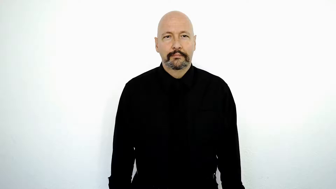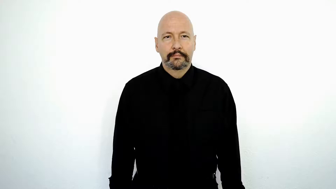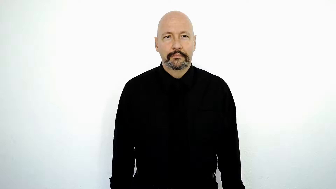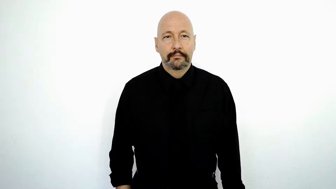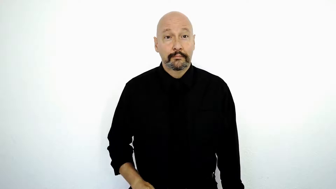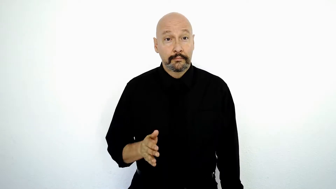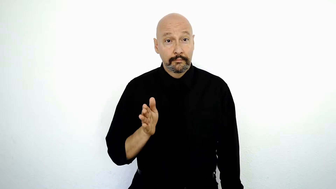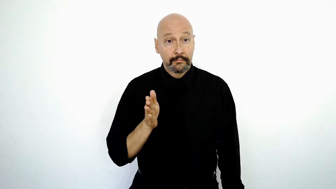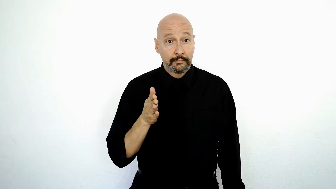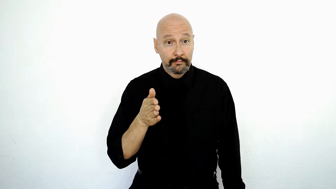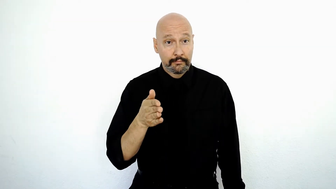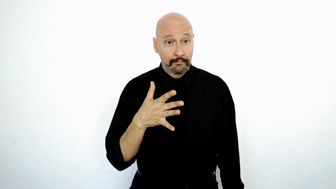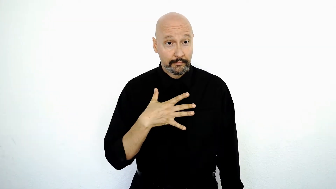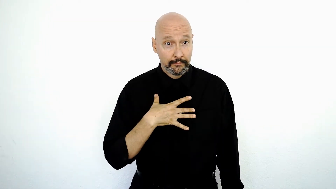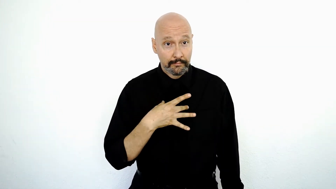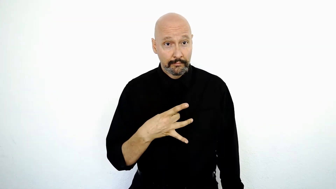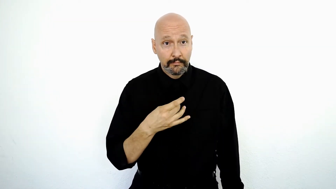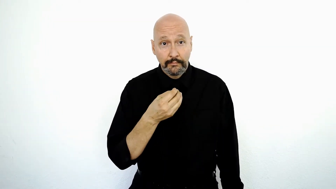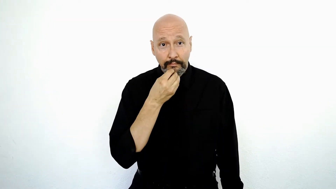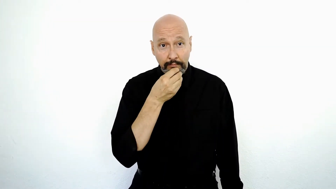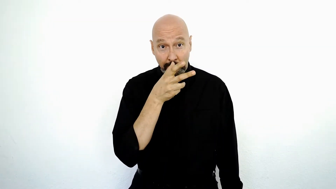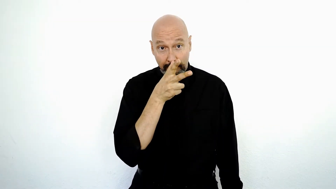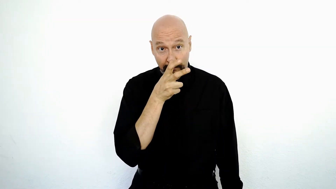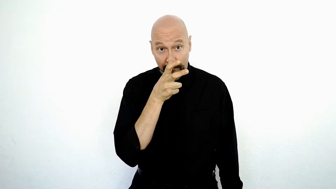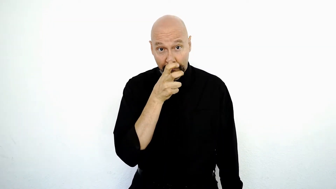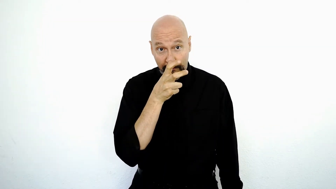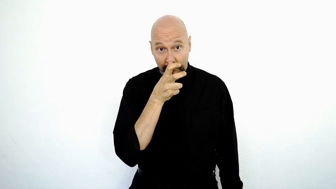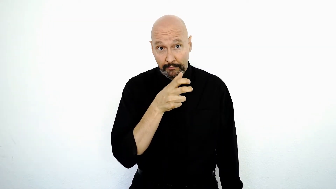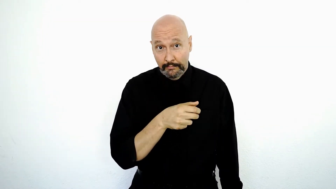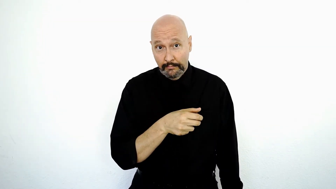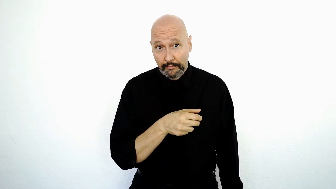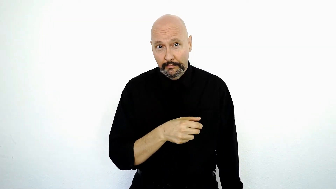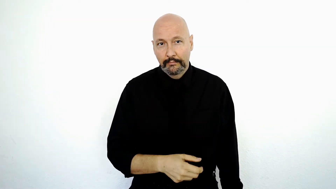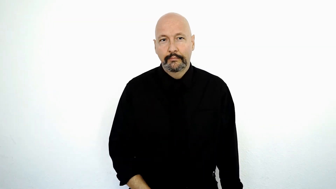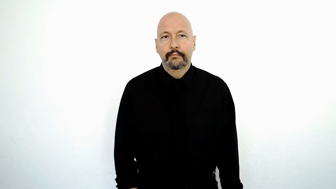FISH LIKE EAT BUG?